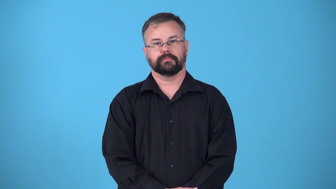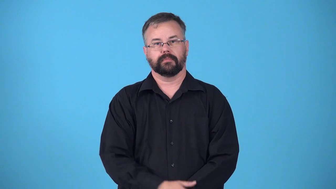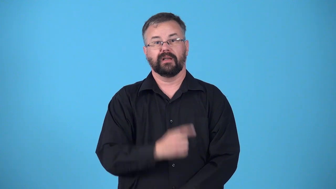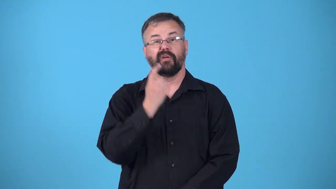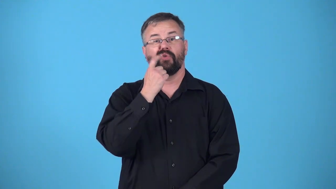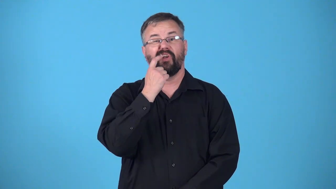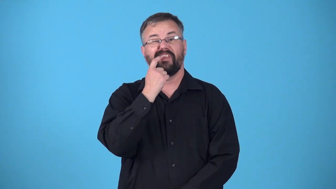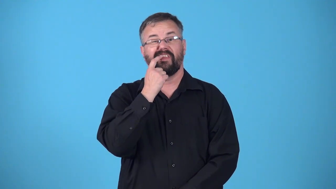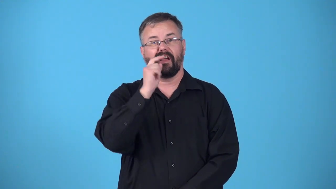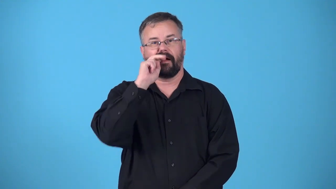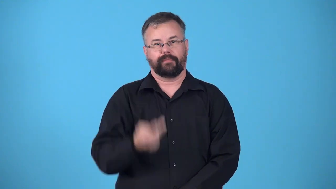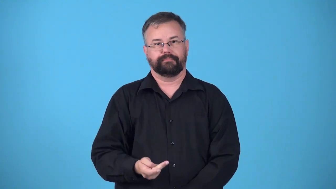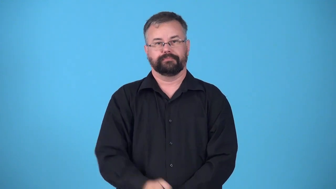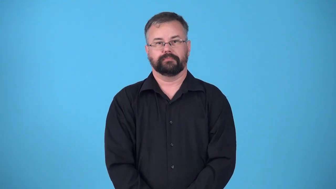come out